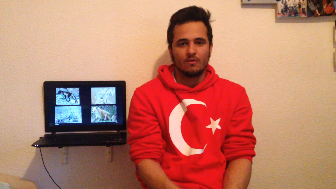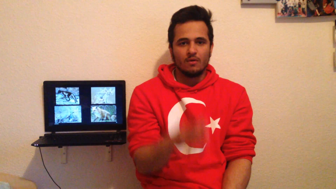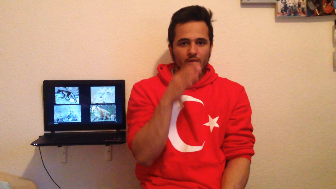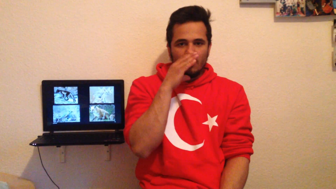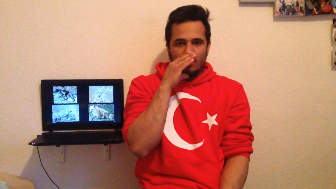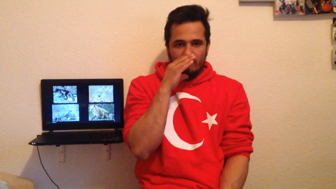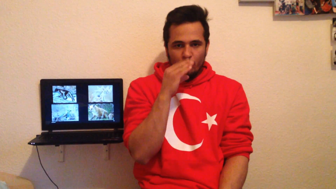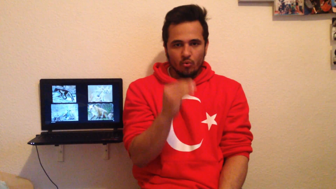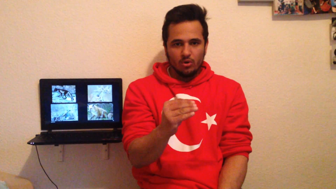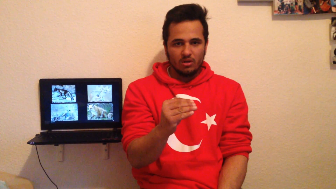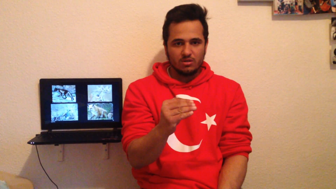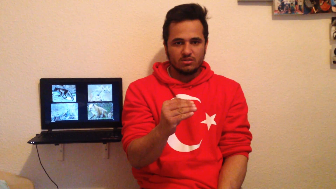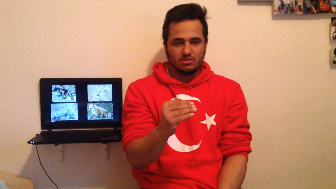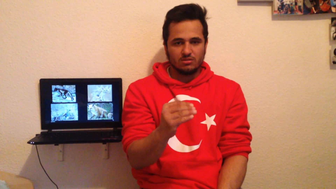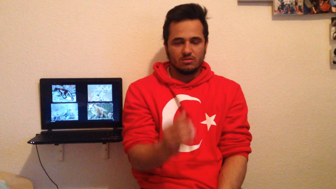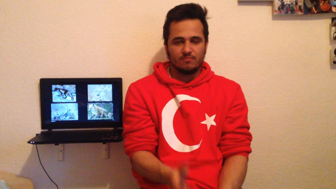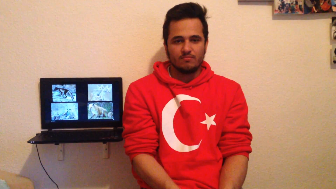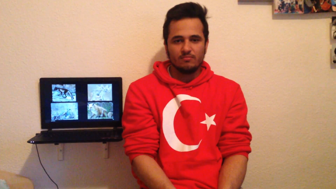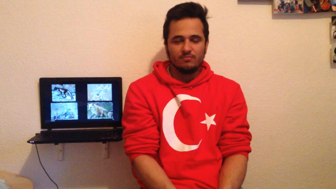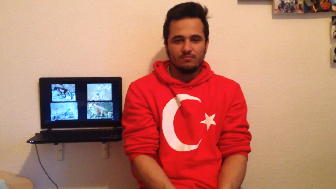fox